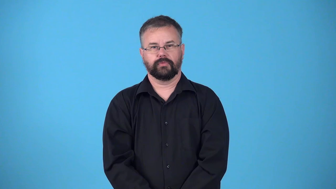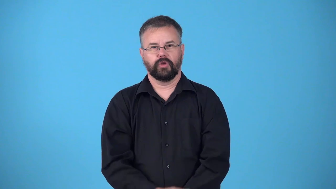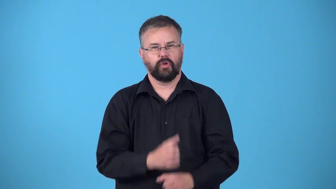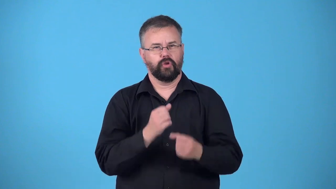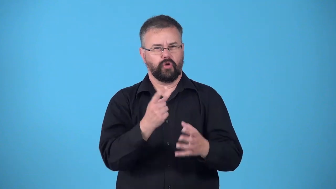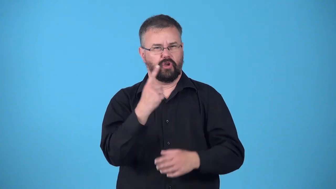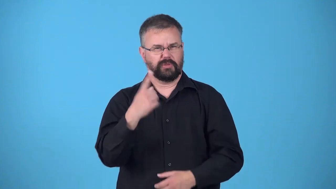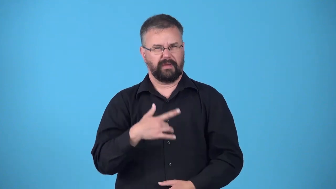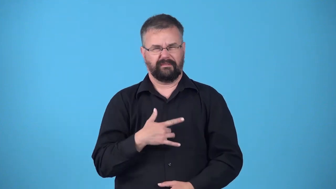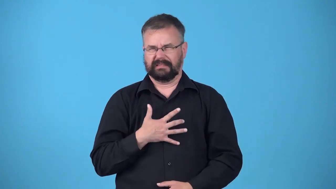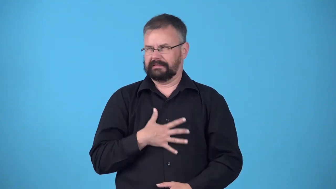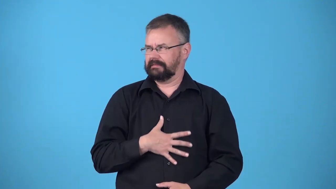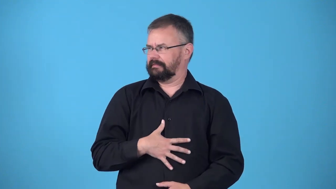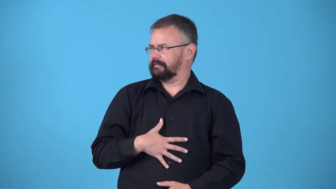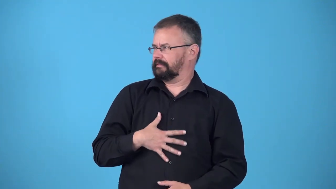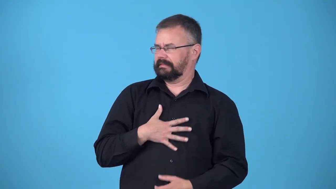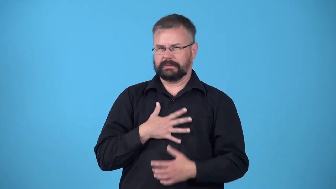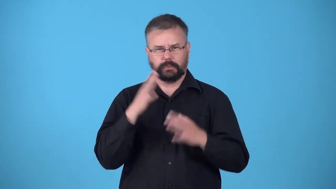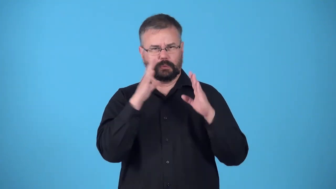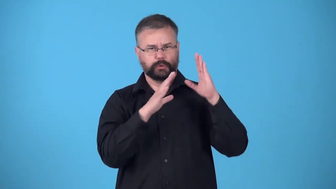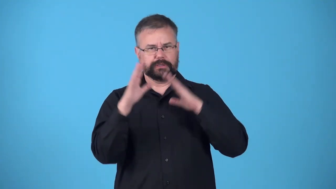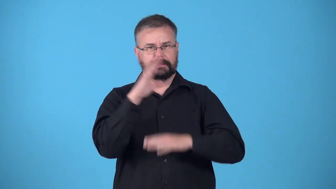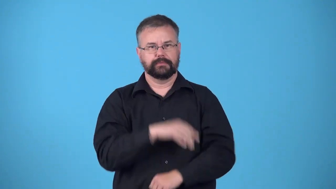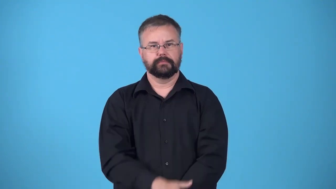creep out-figurative